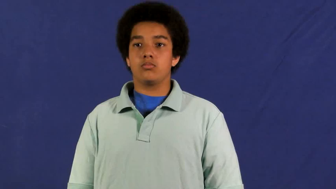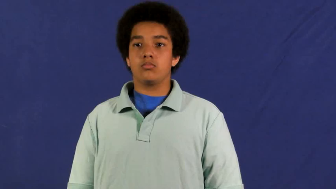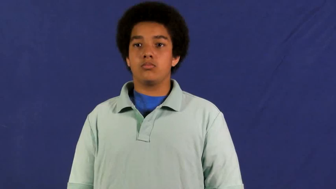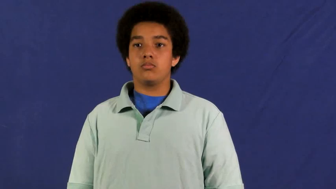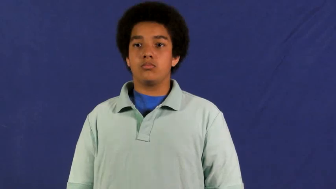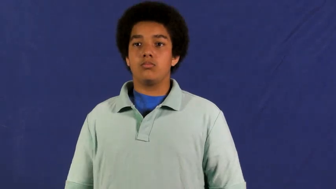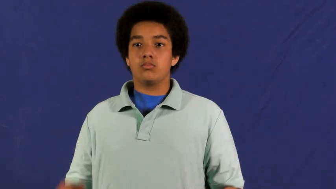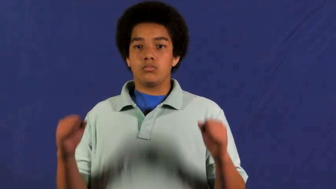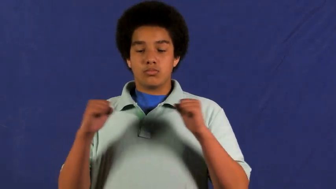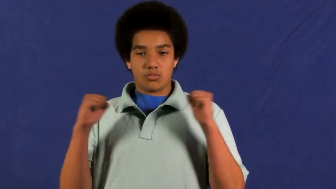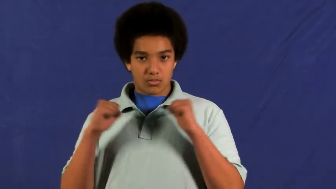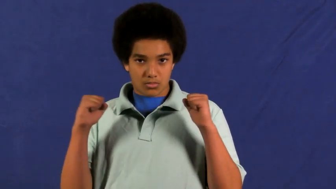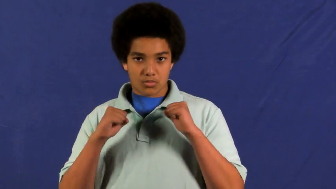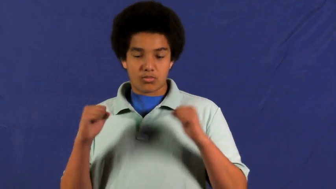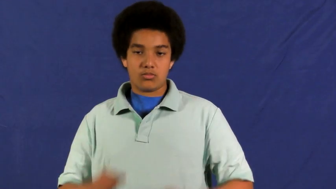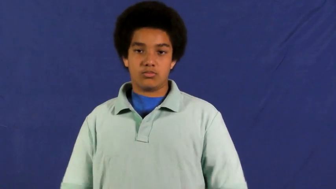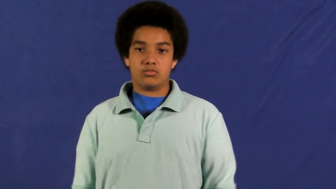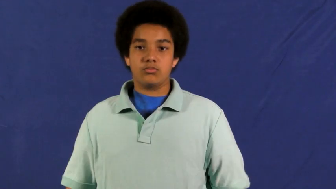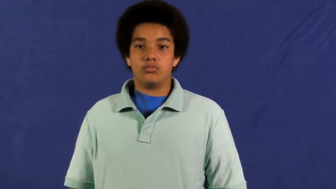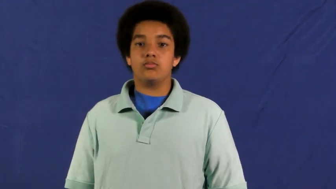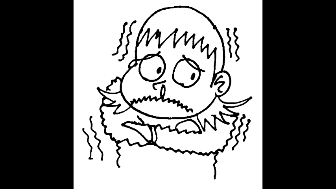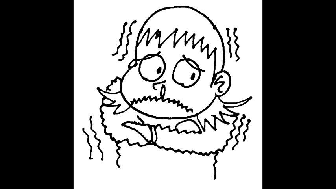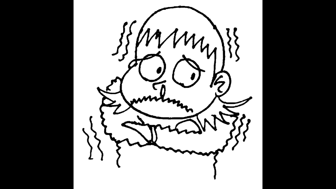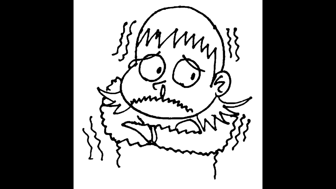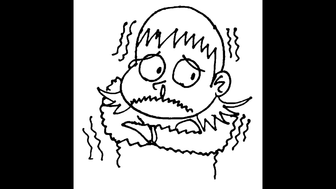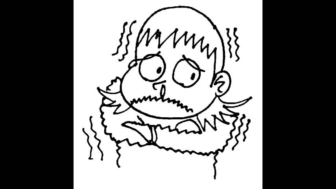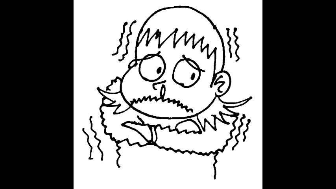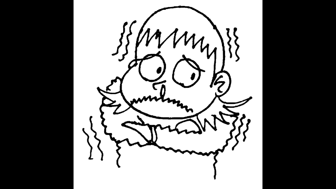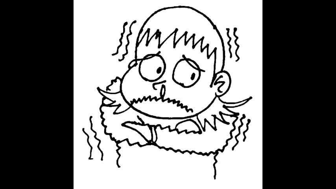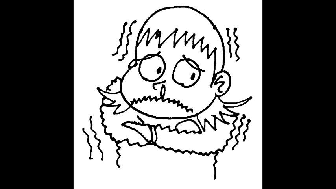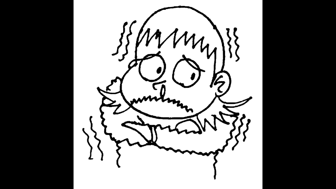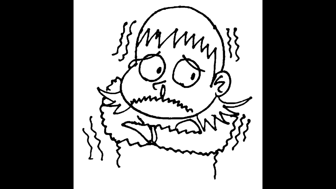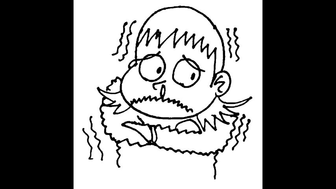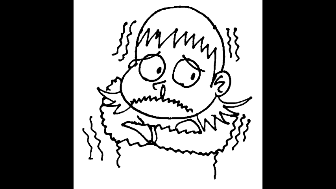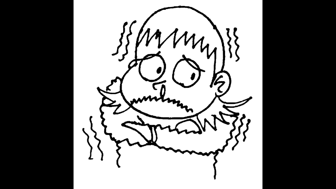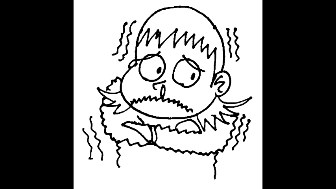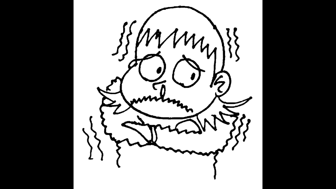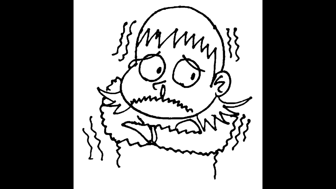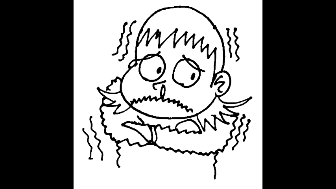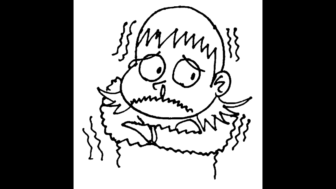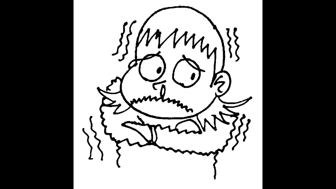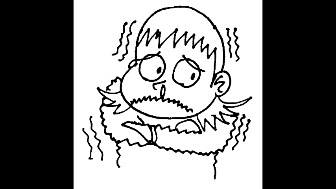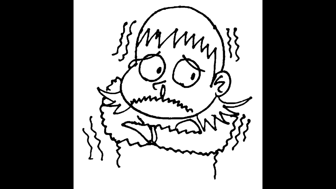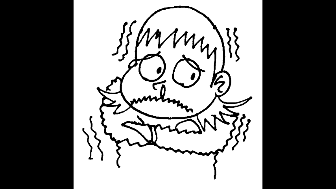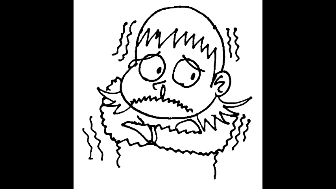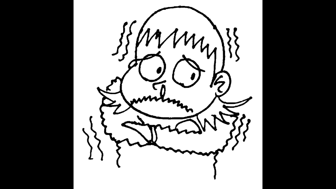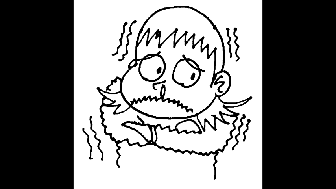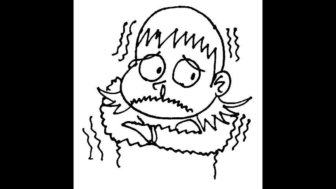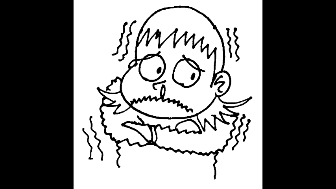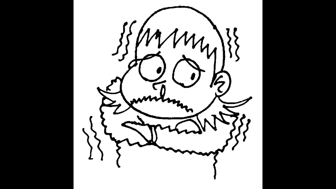nippy,parky,heatless,chill,coldness